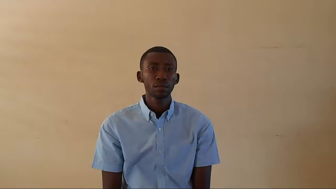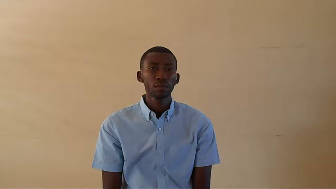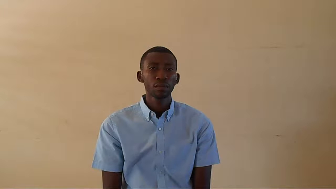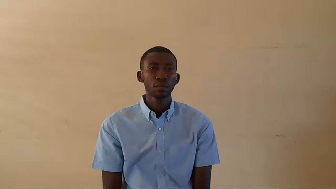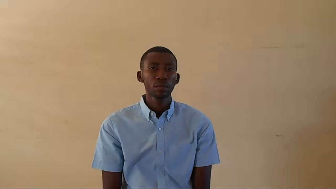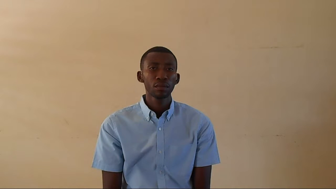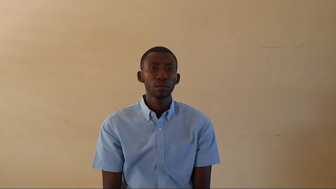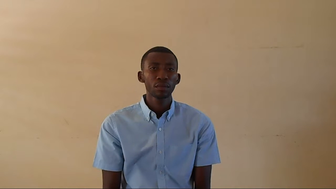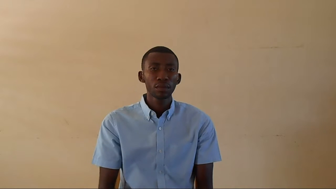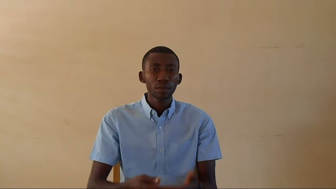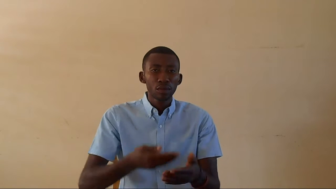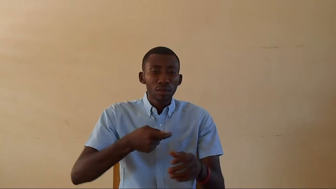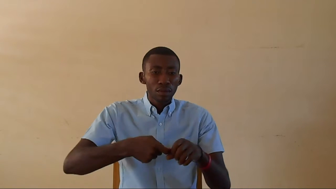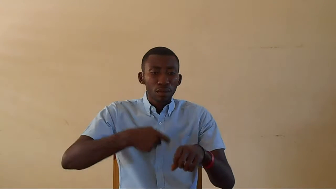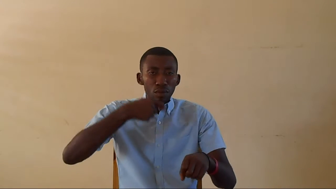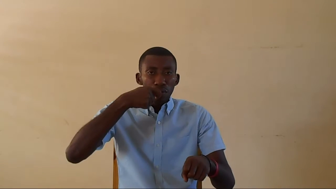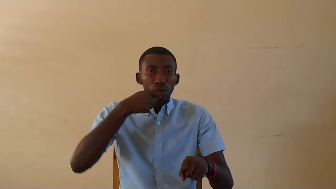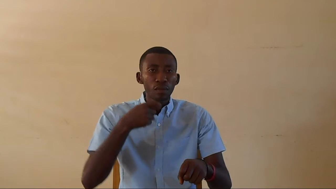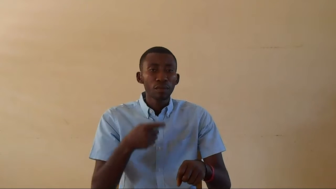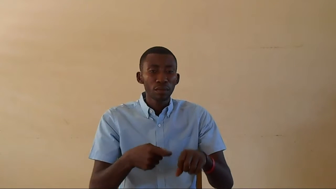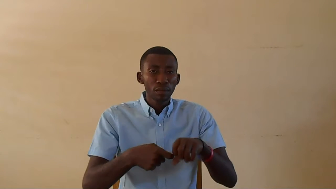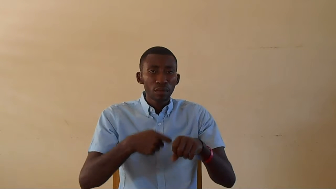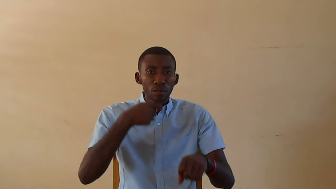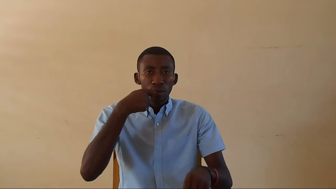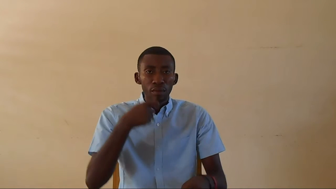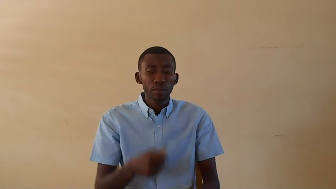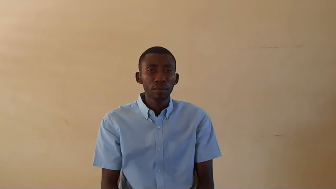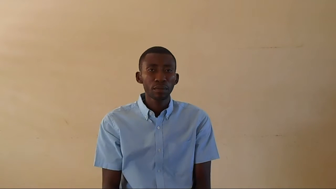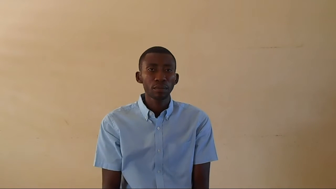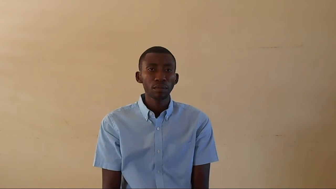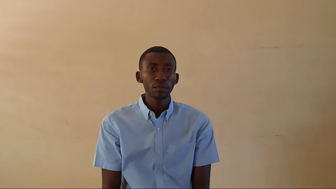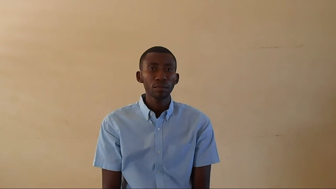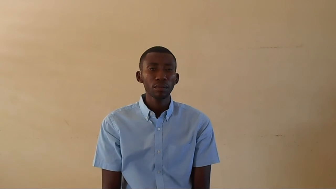syrup